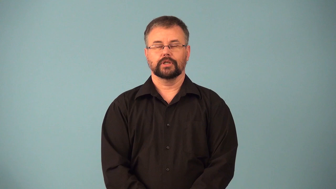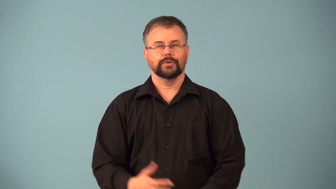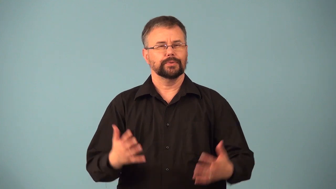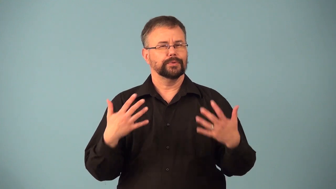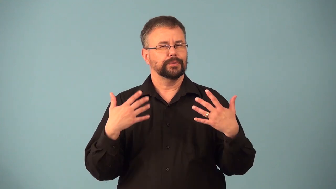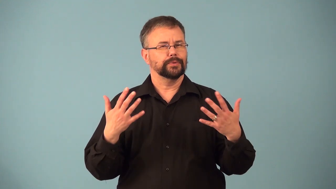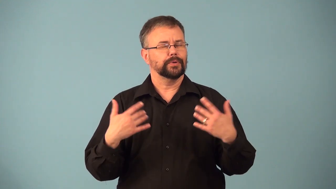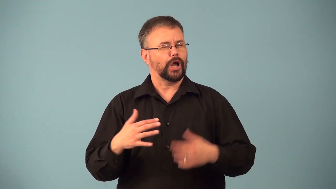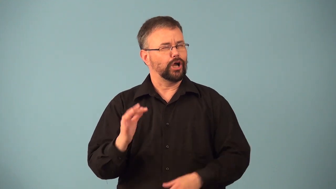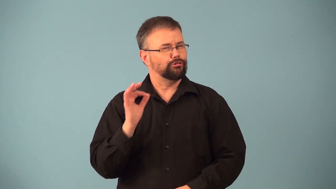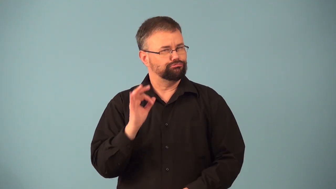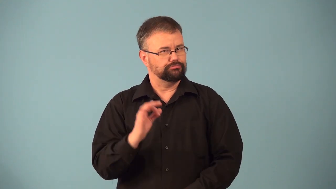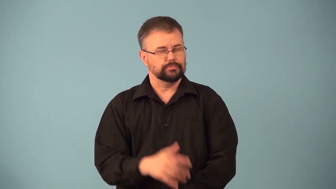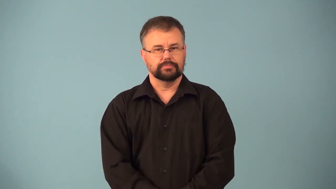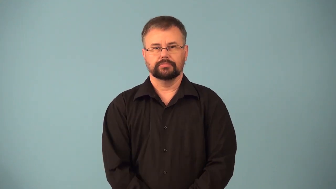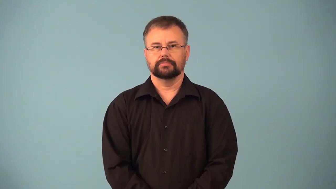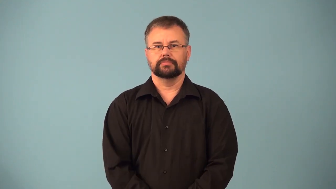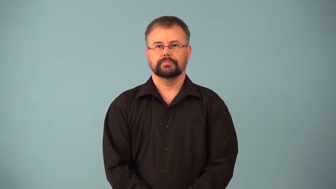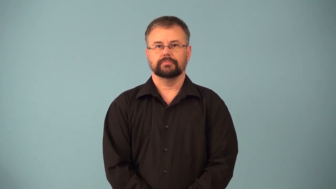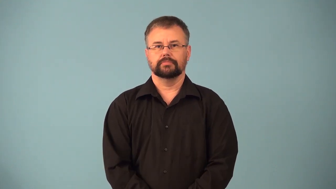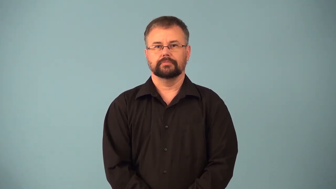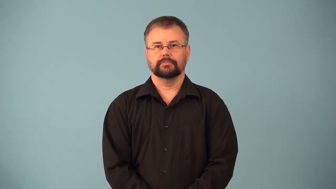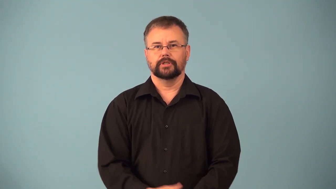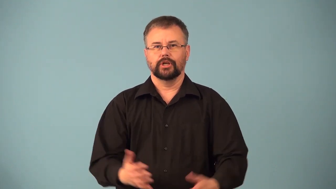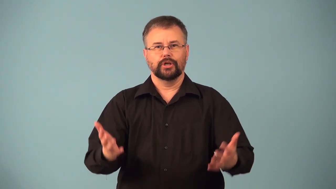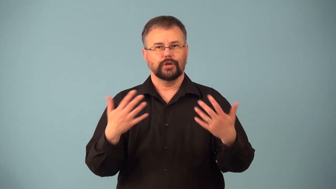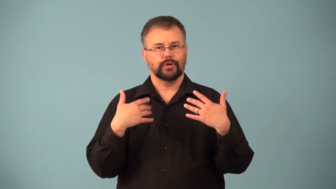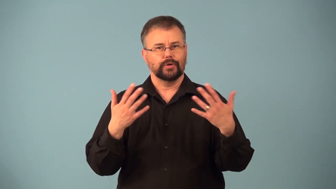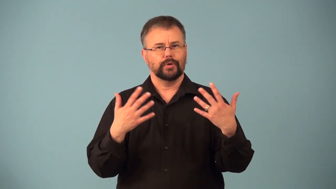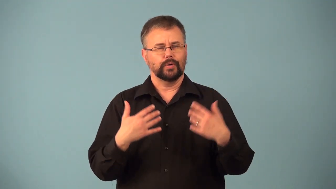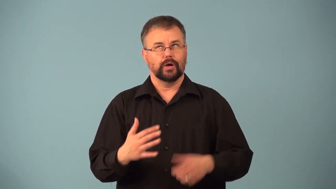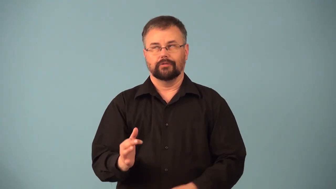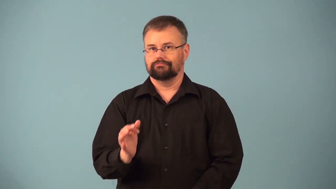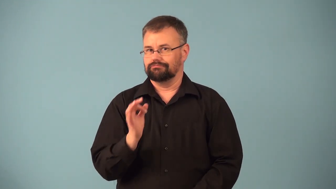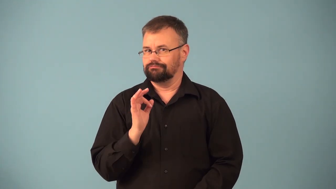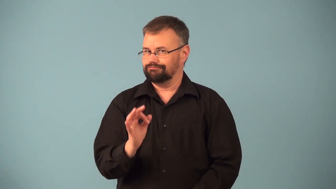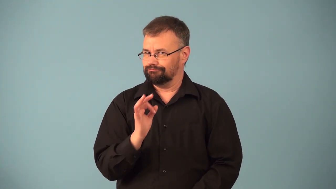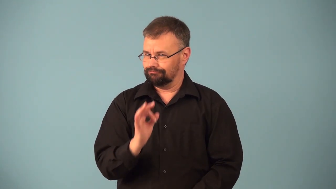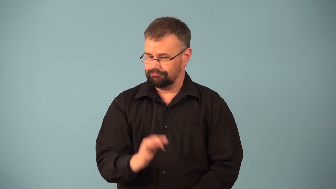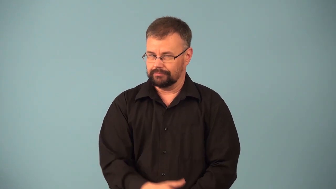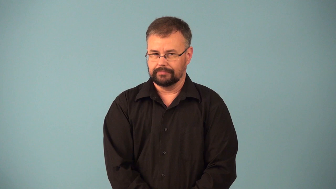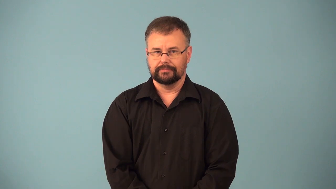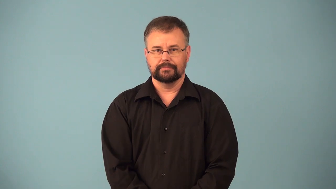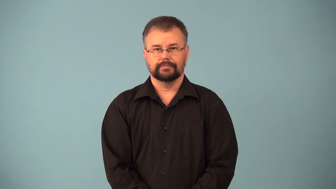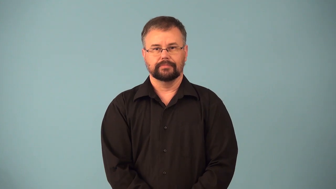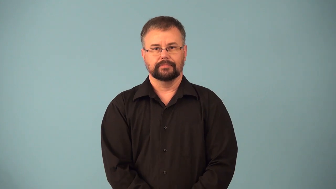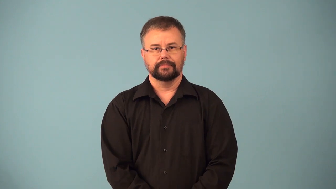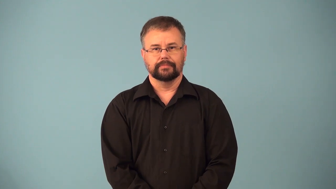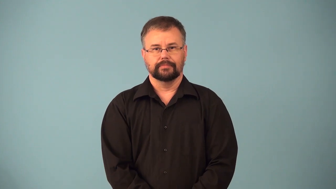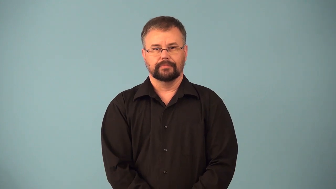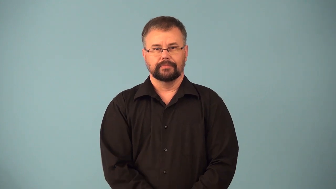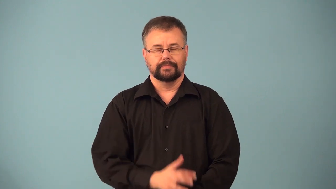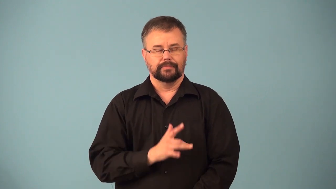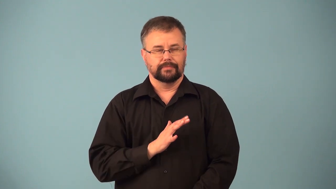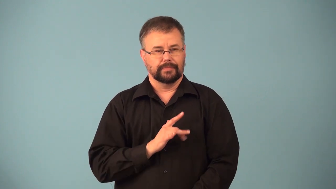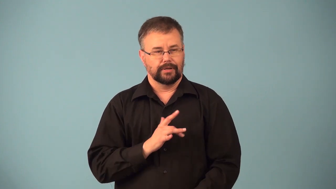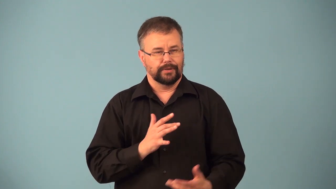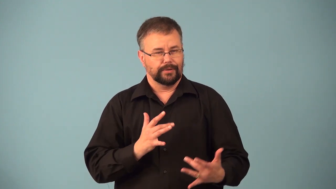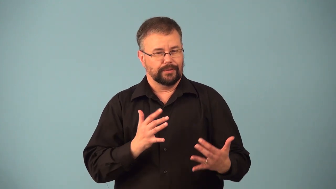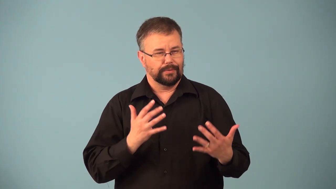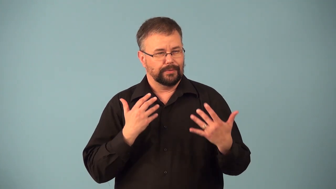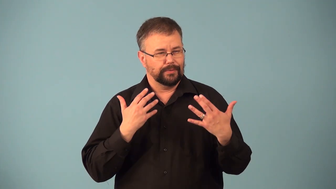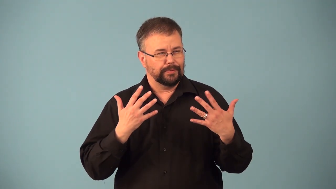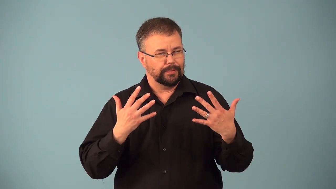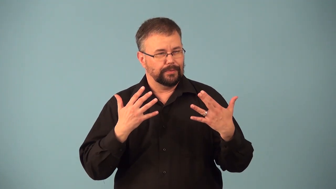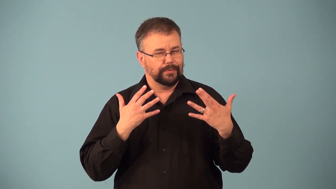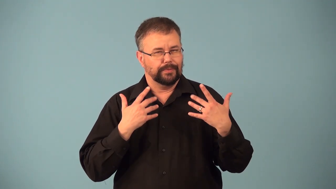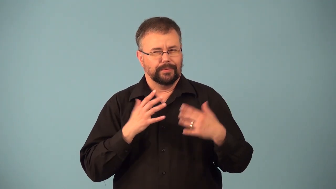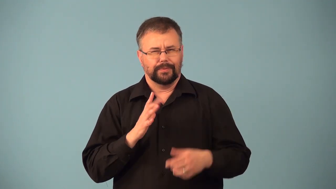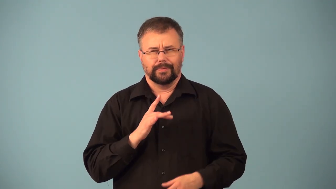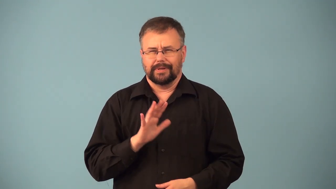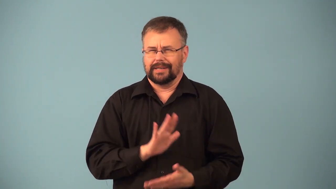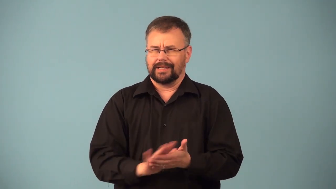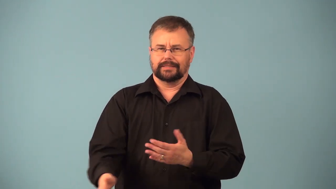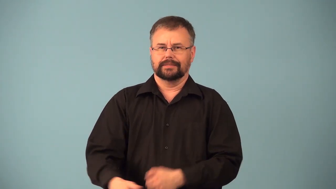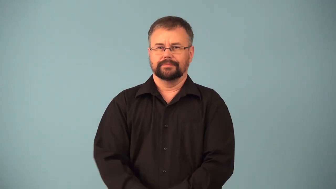nice,nicer,nicest